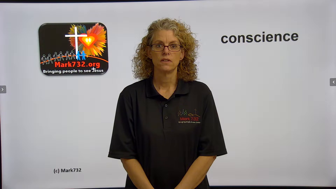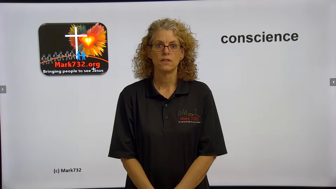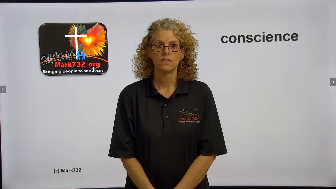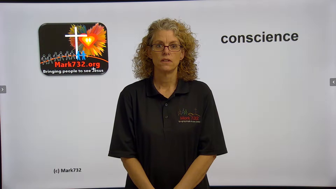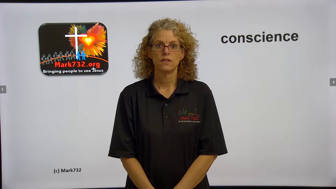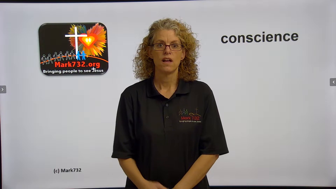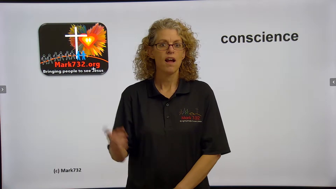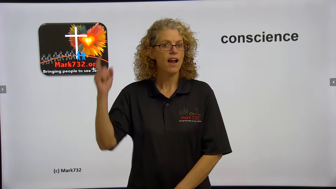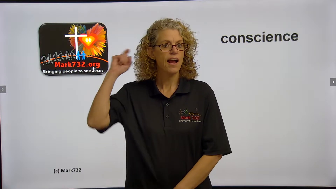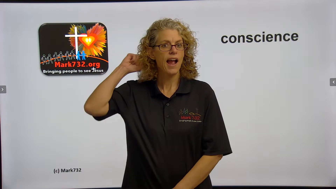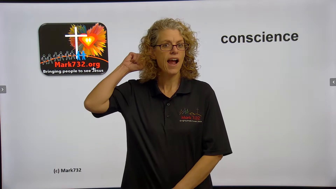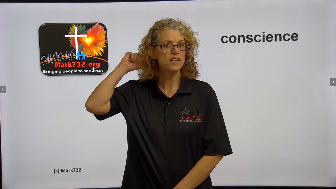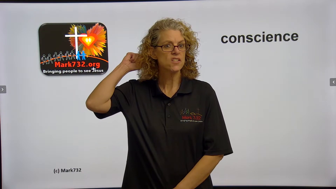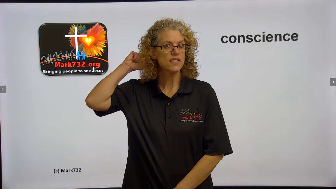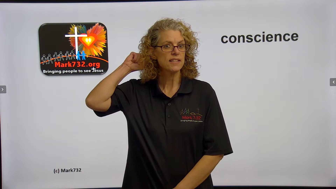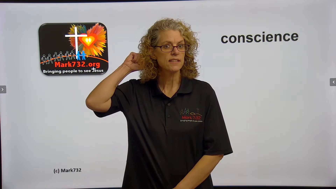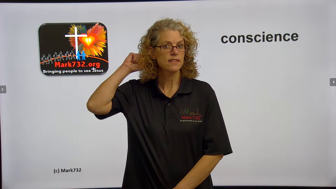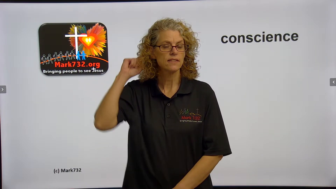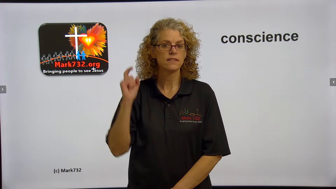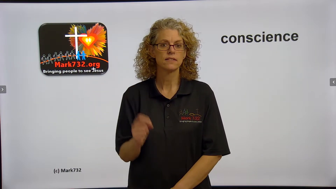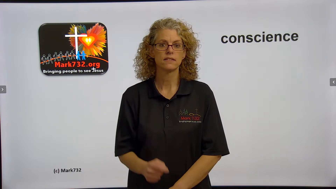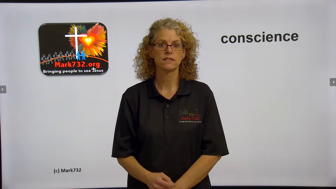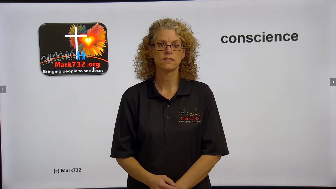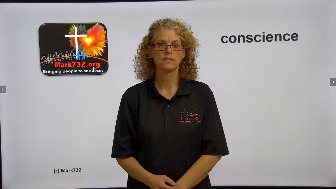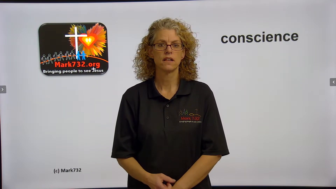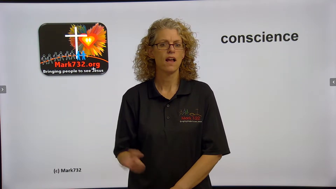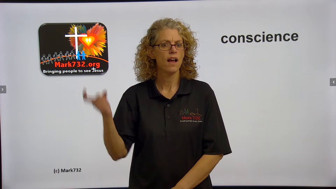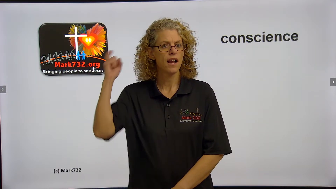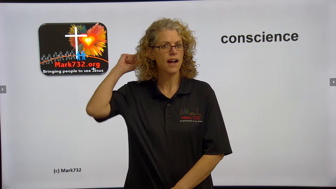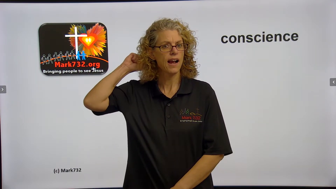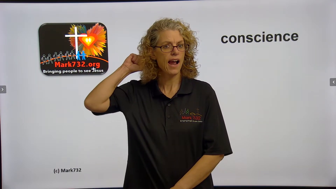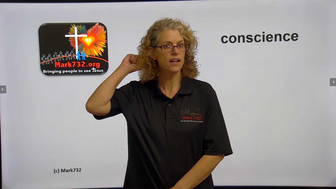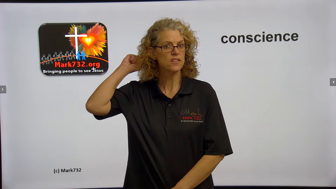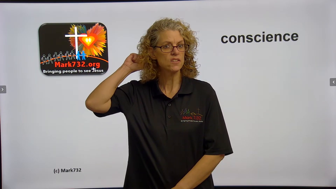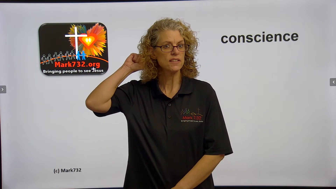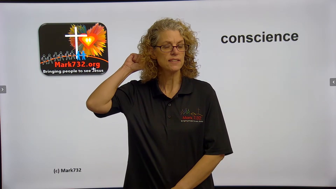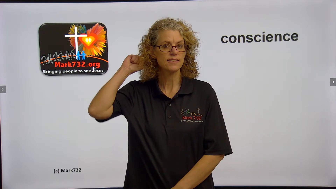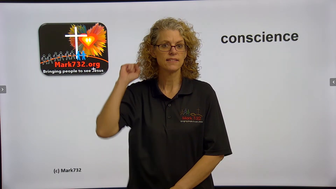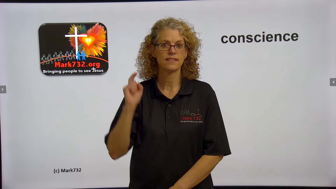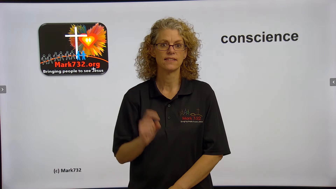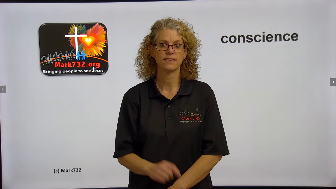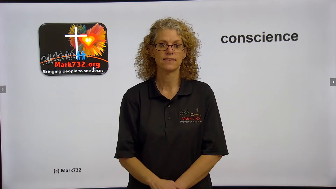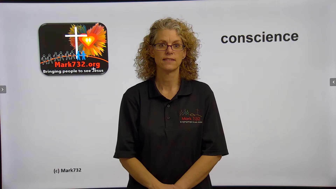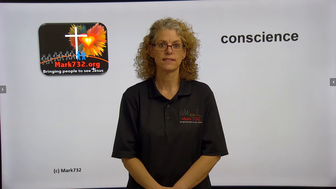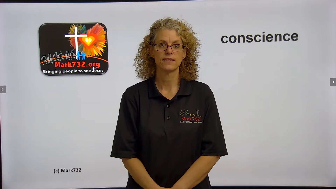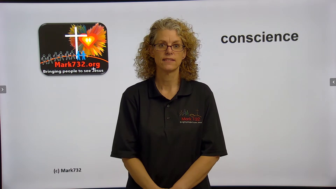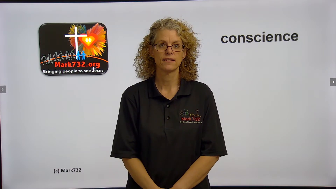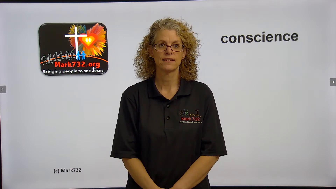conscience